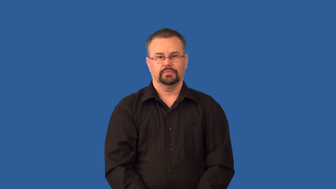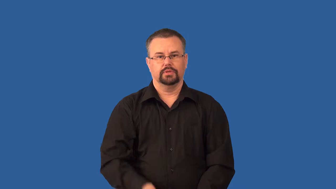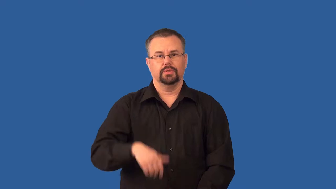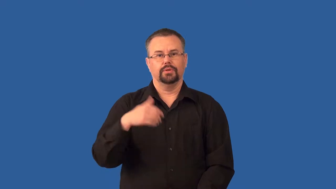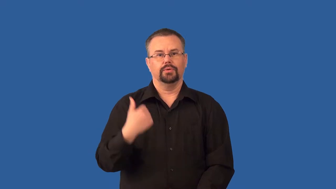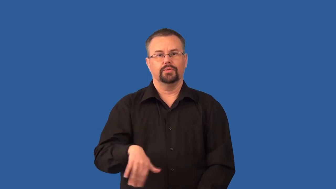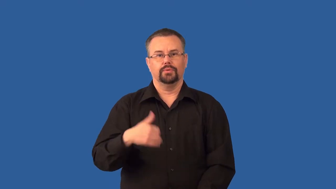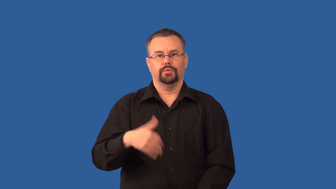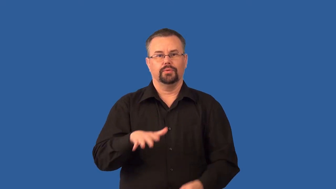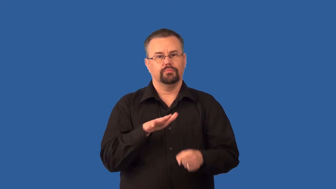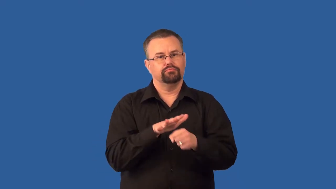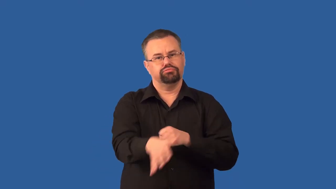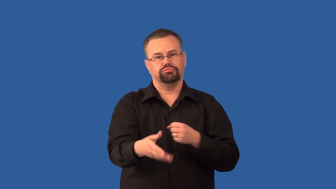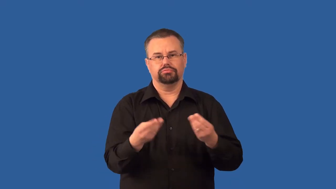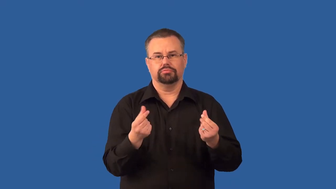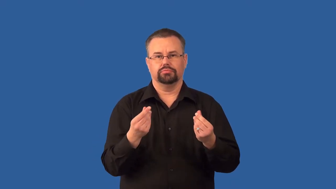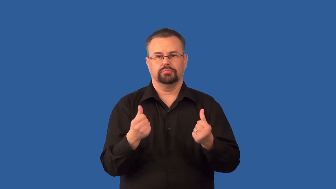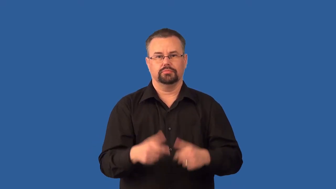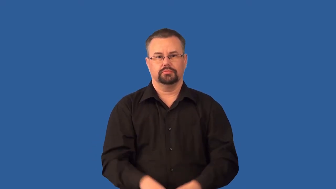supersaturated